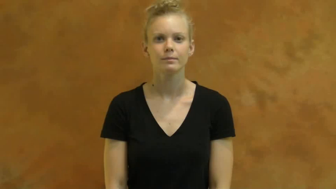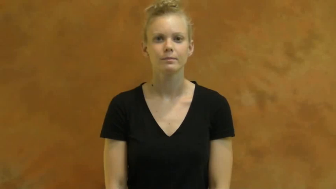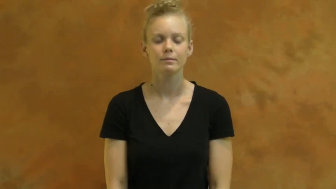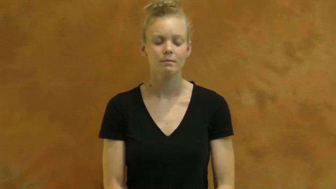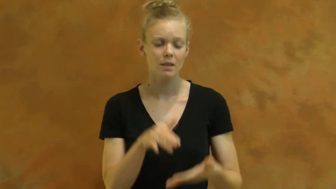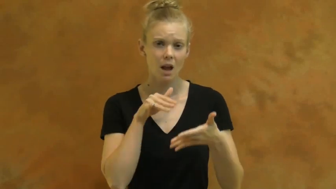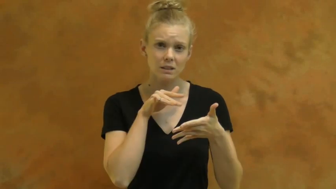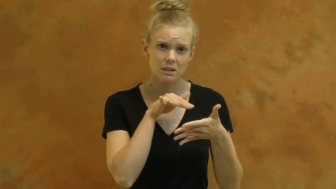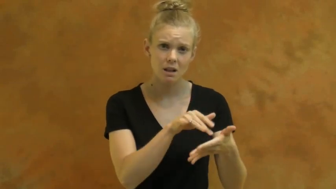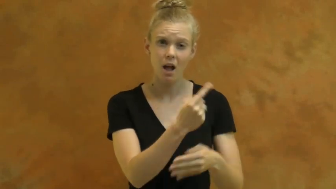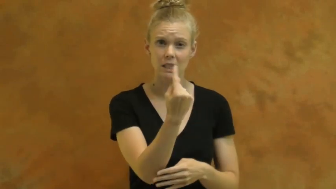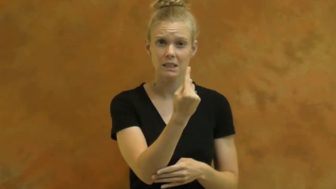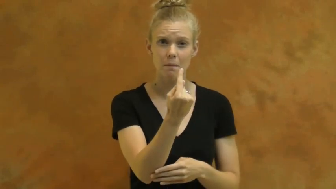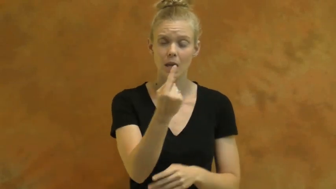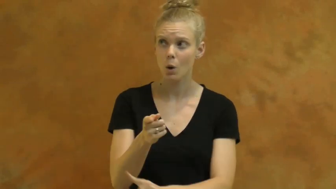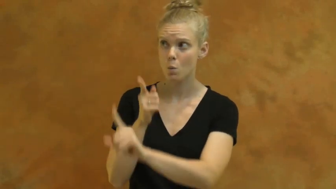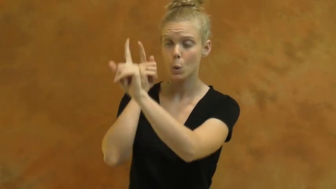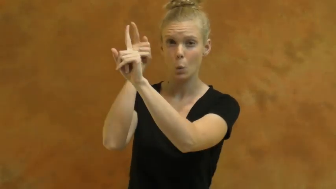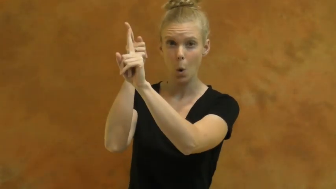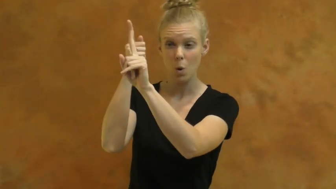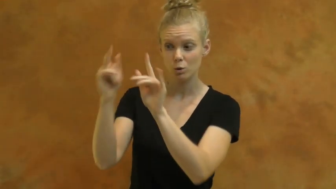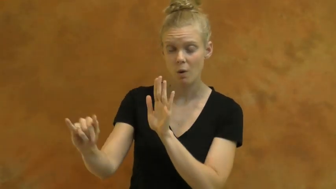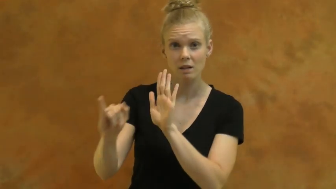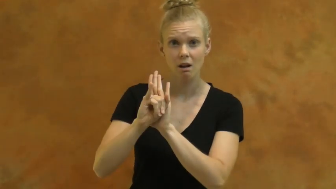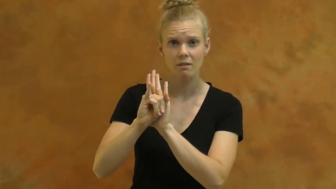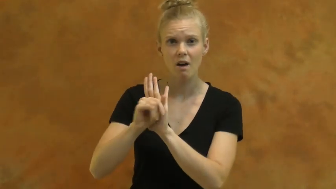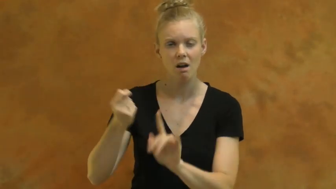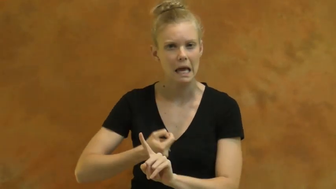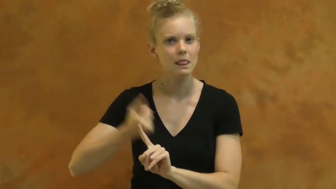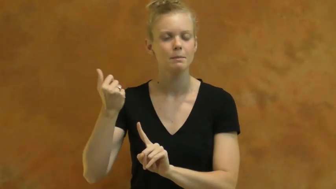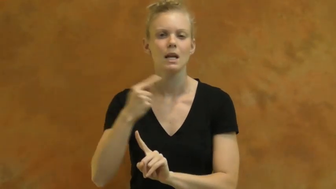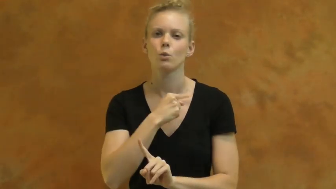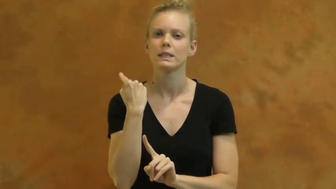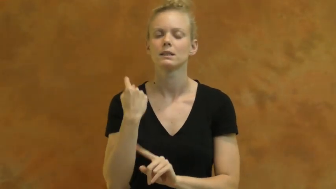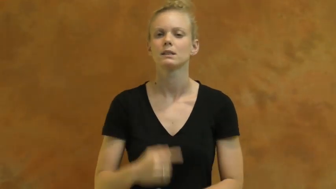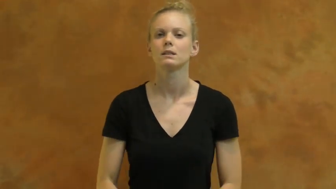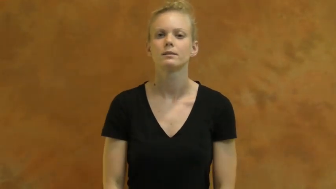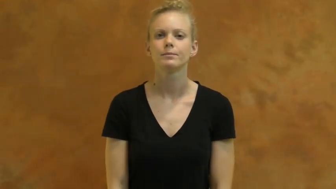prevention inspection